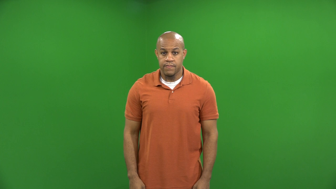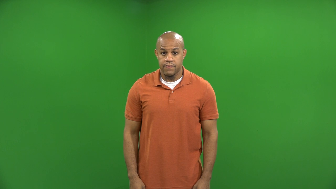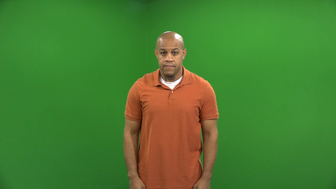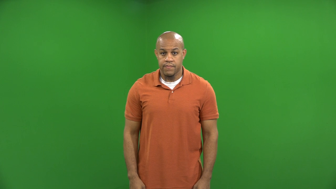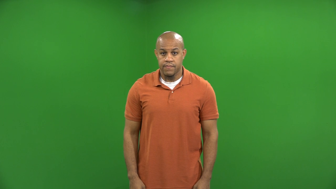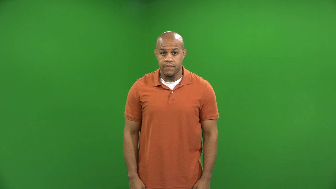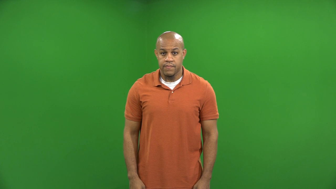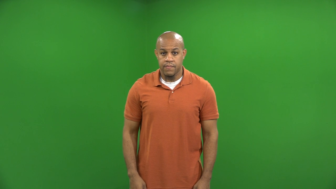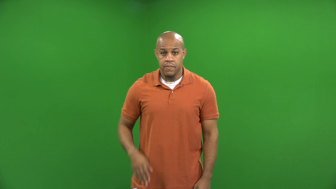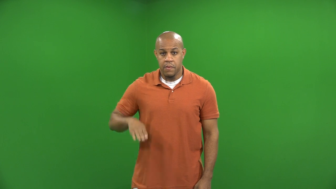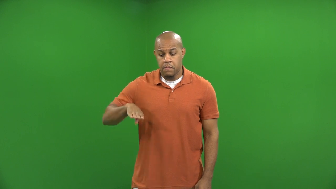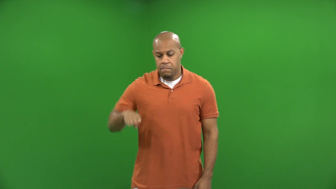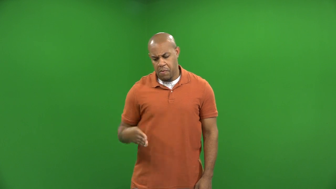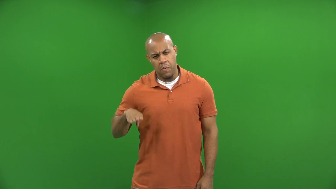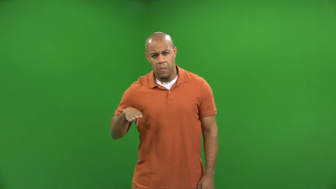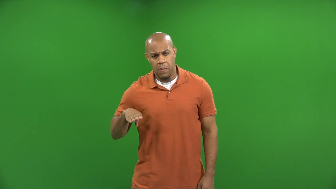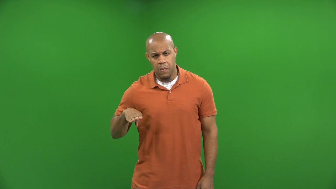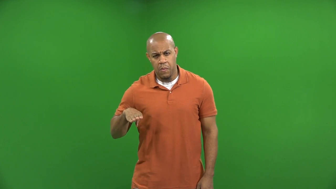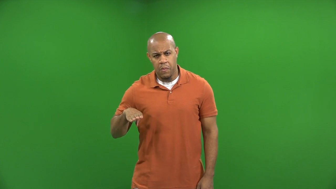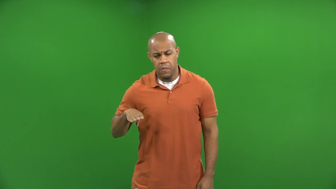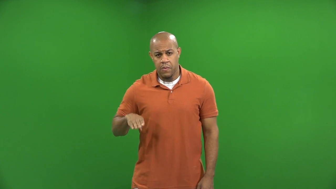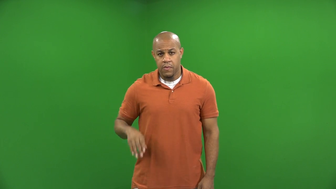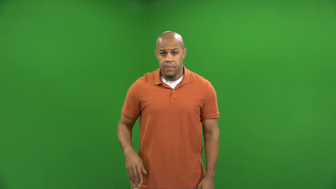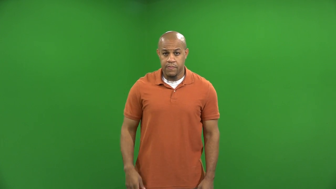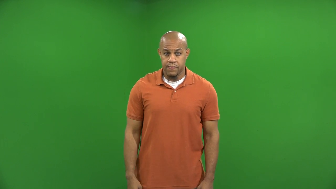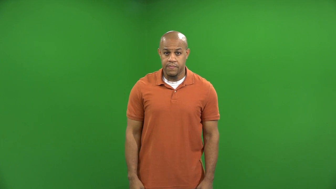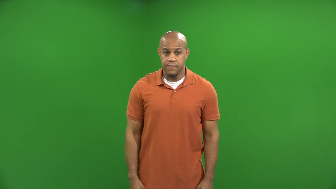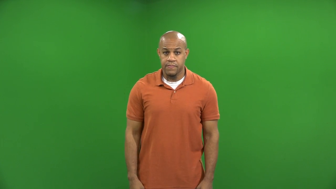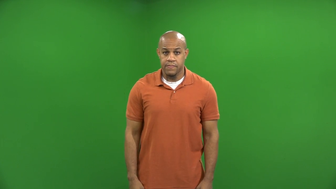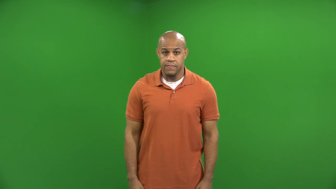Sprain ankle